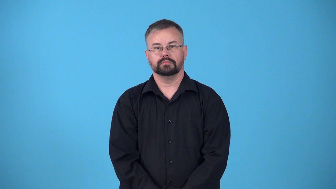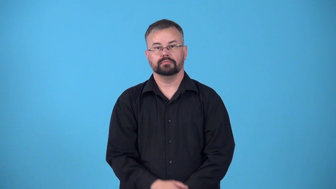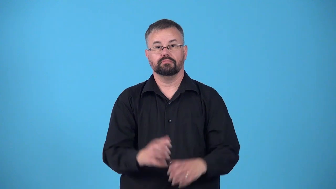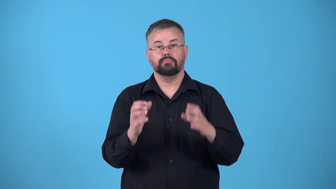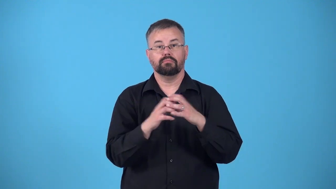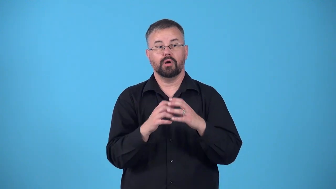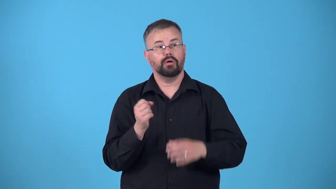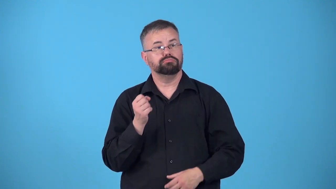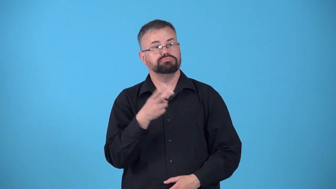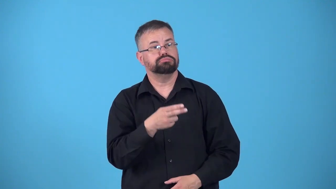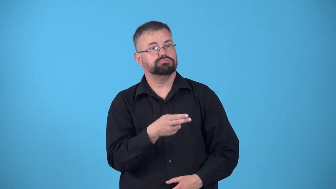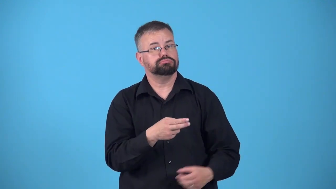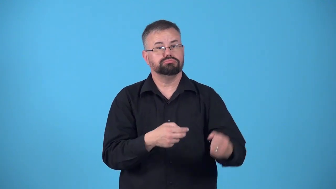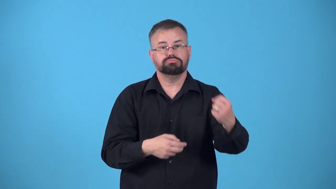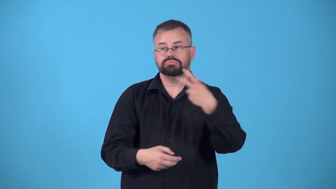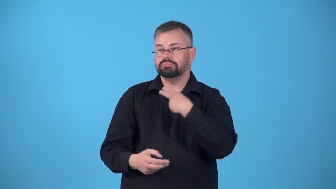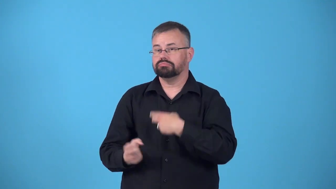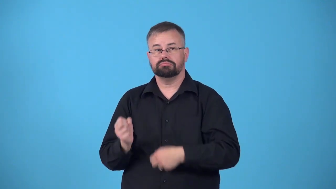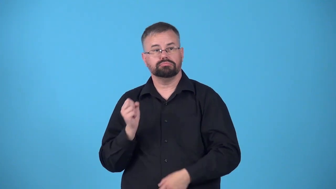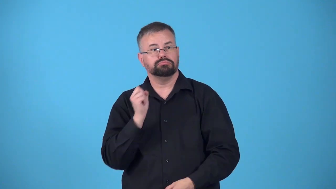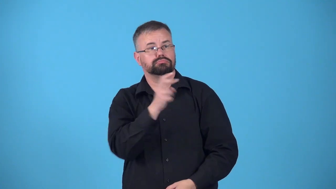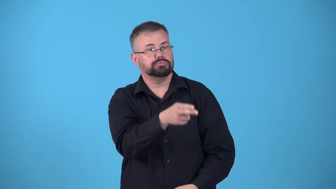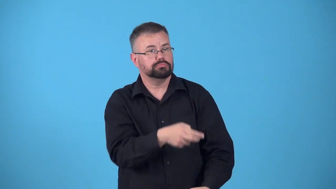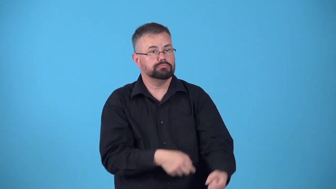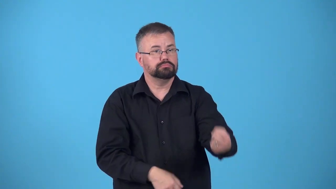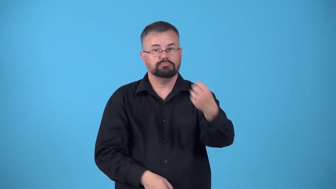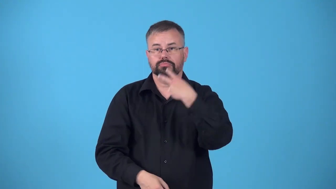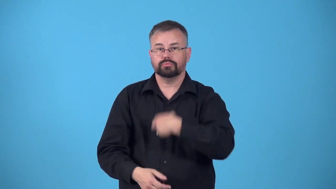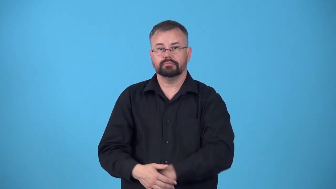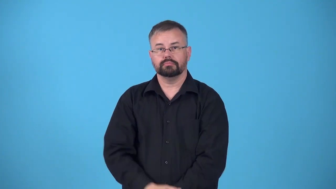toss around, play catch